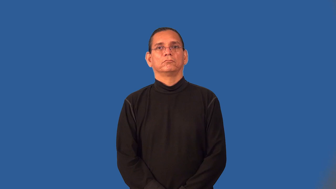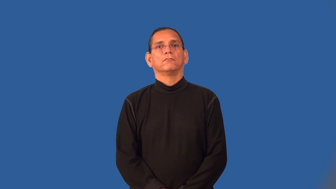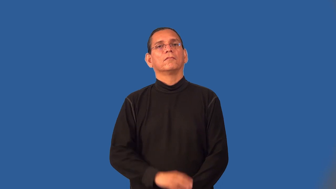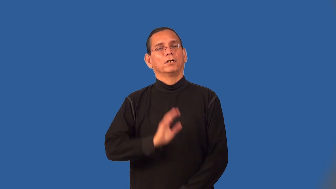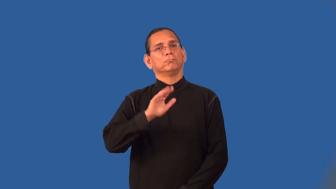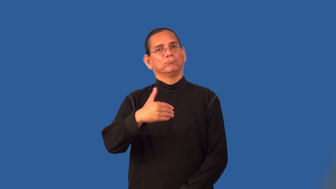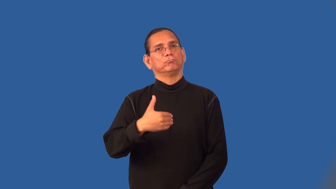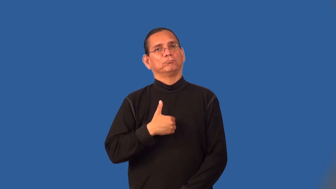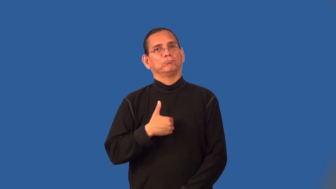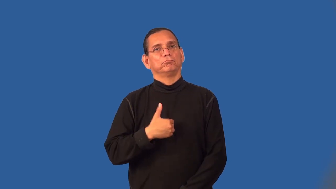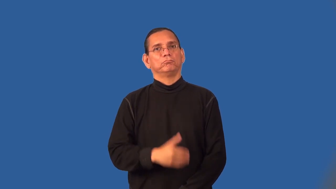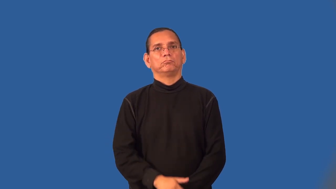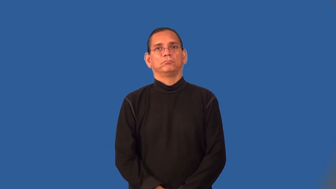soulful